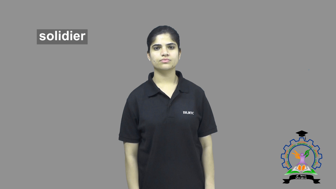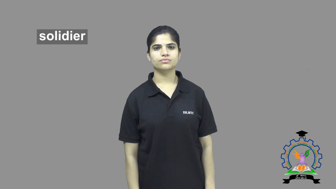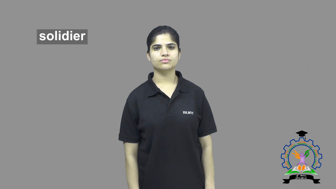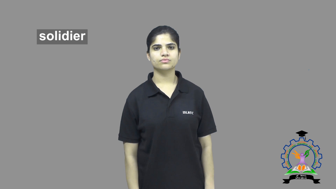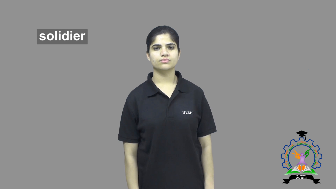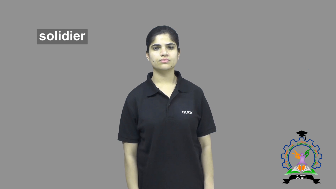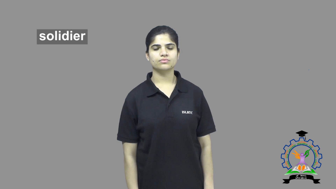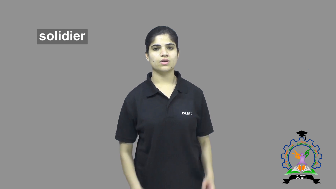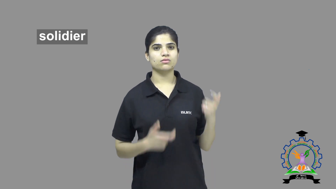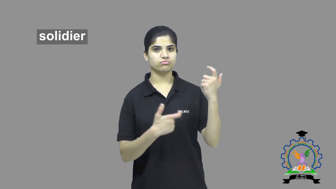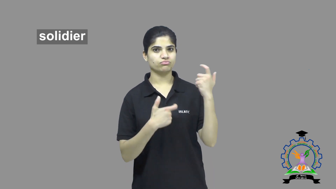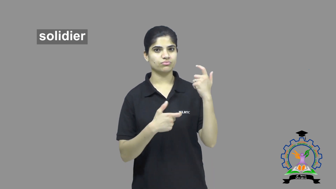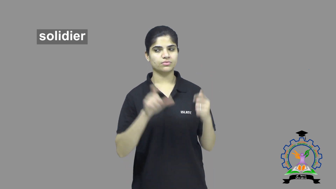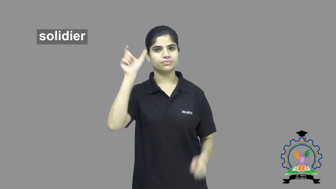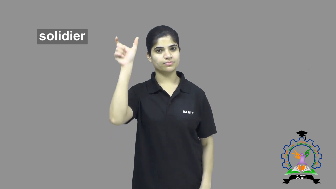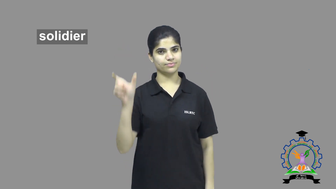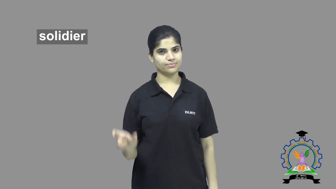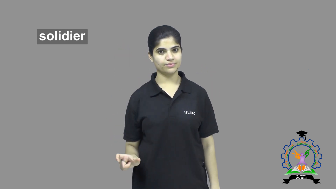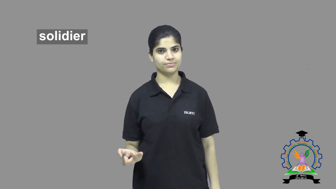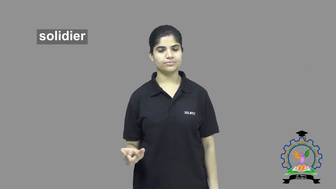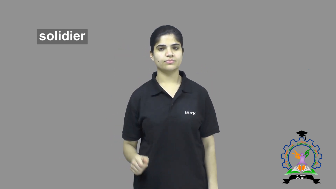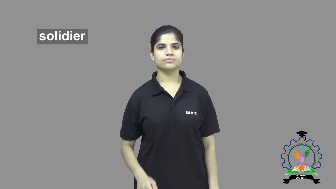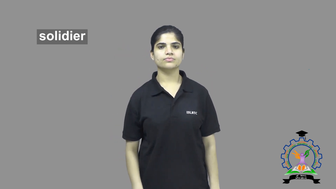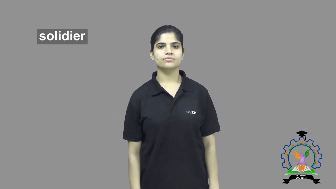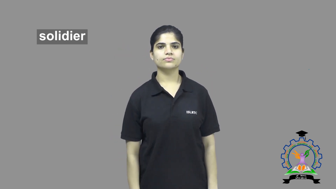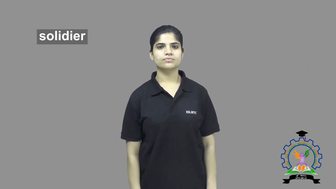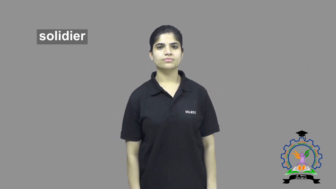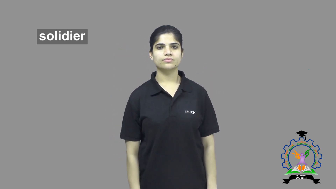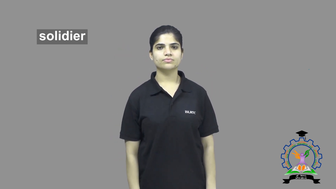soldier